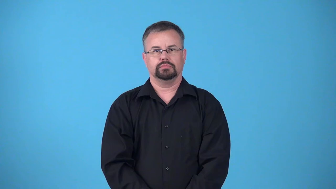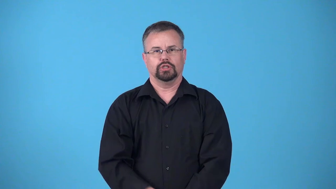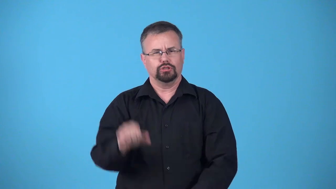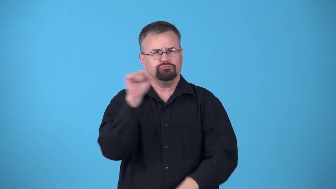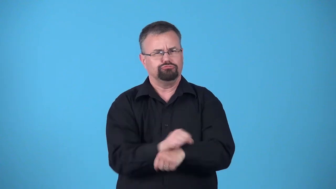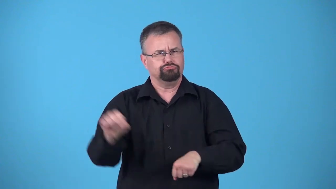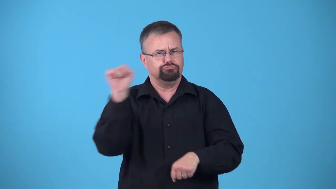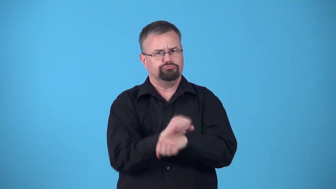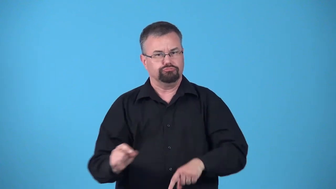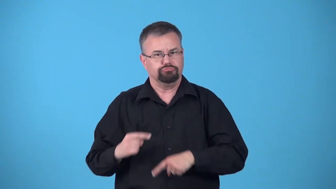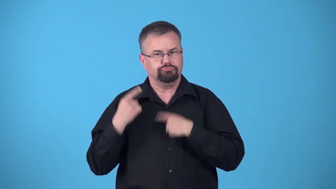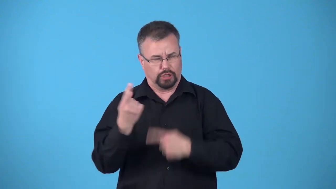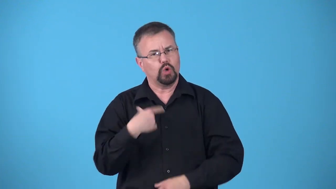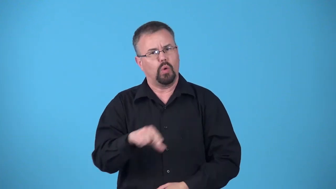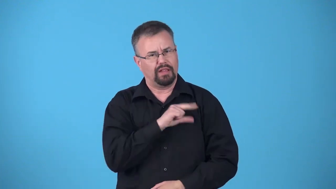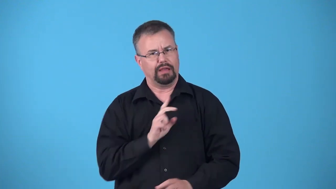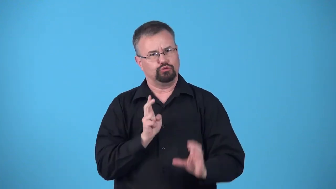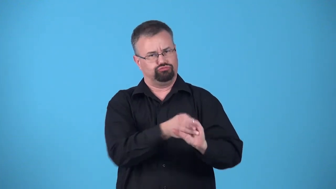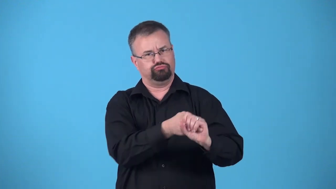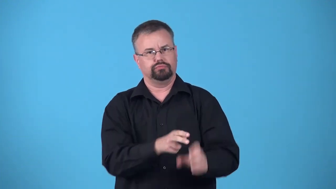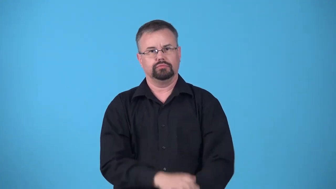done hard miles